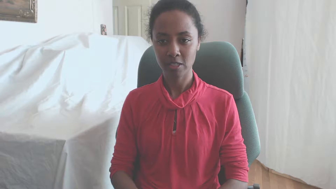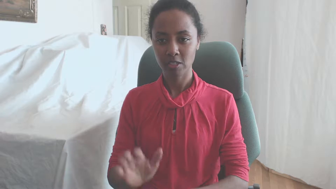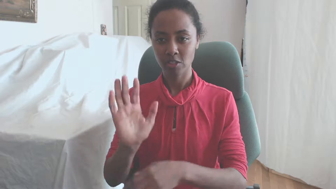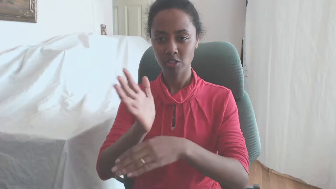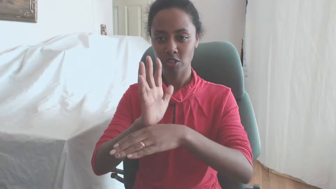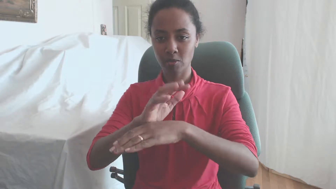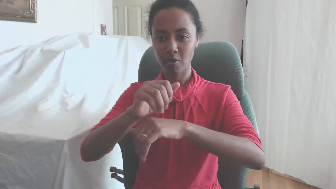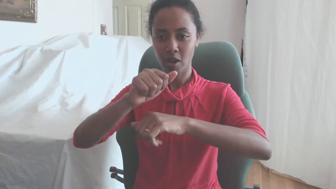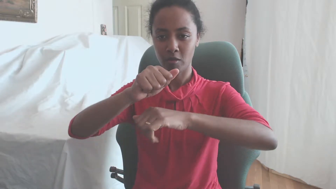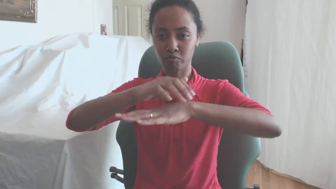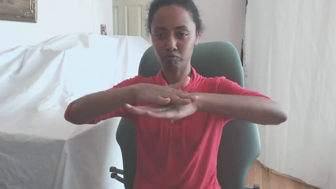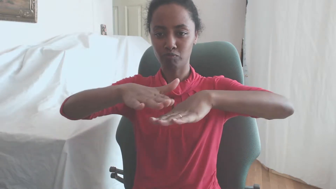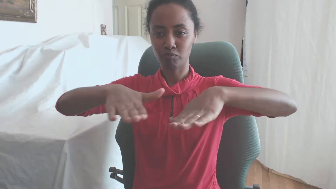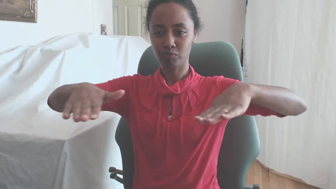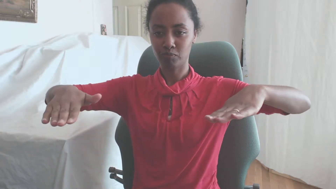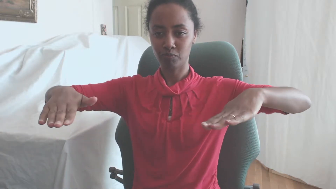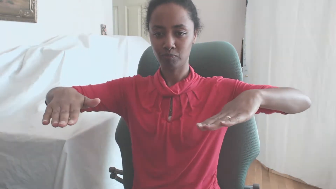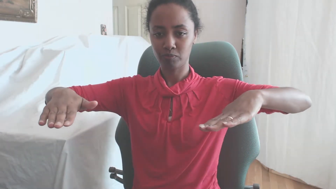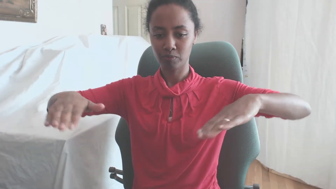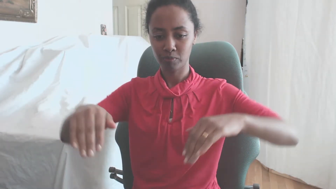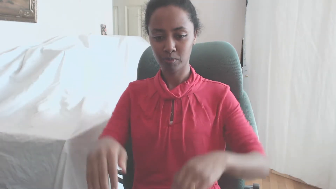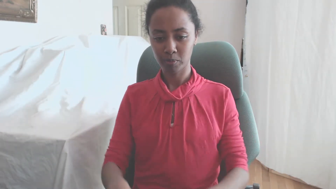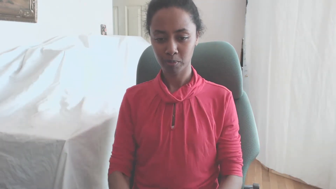stage